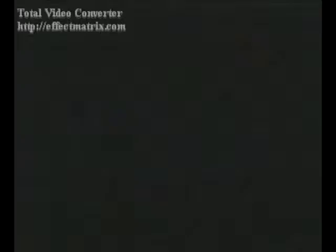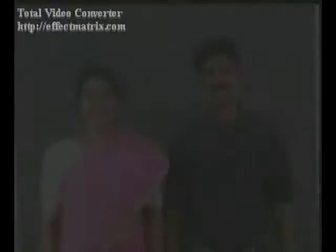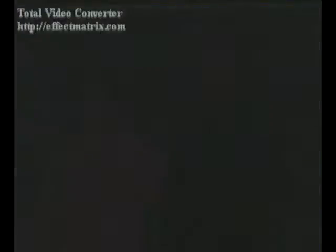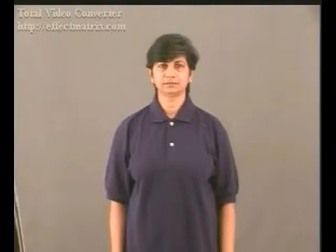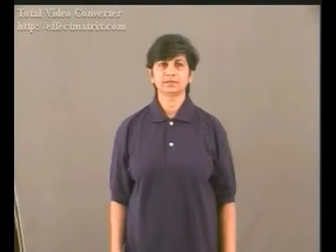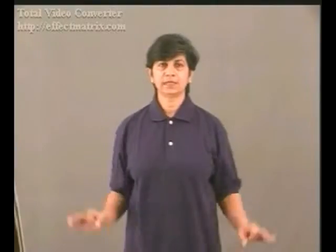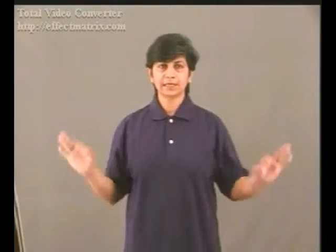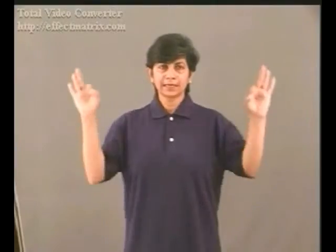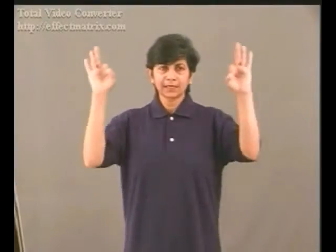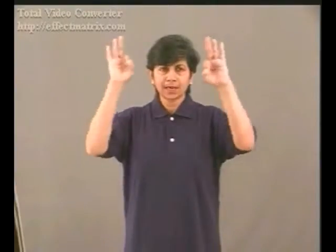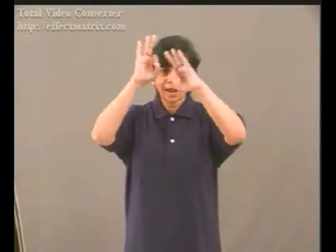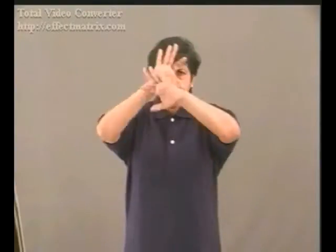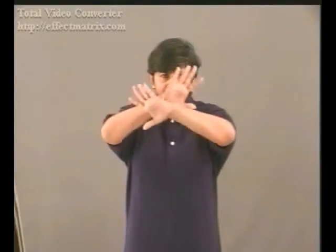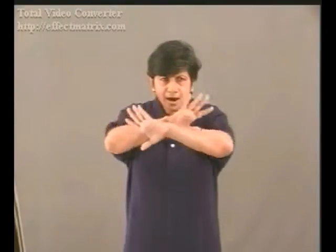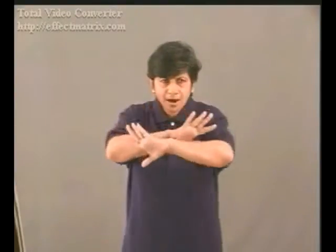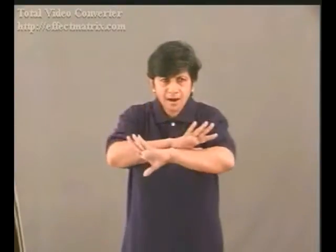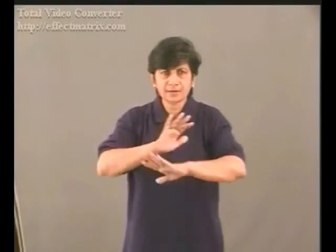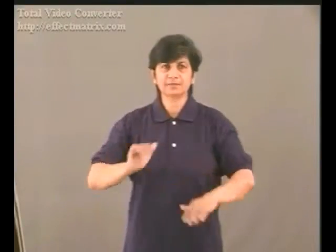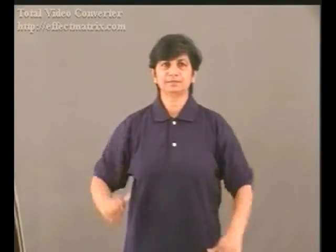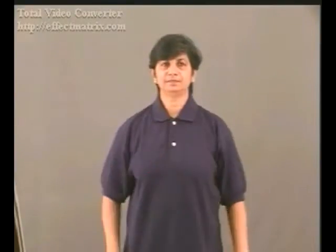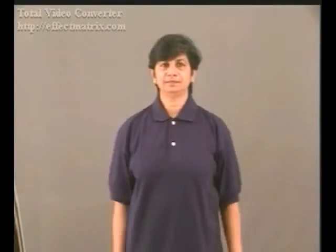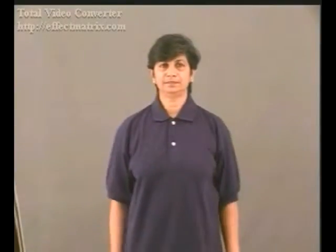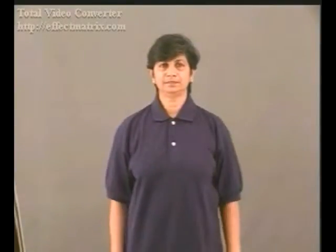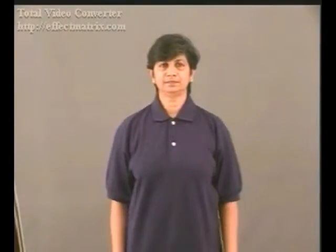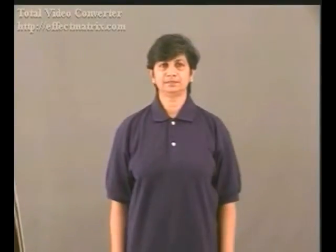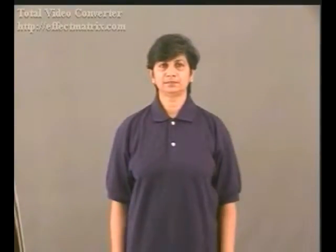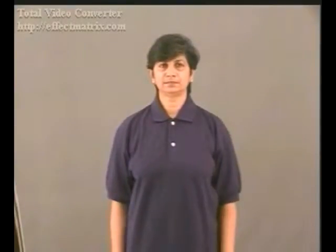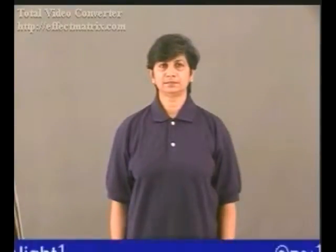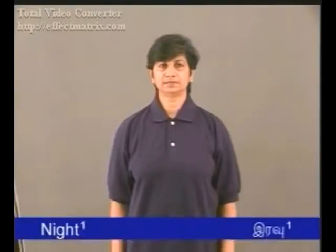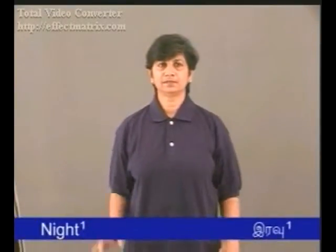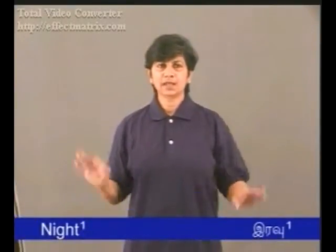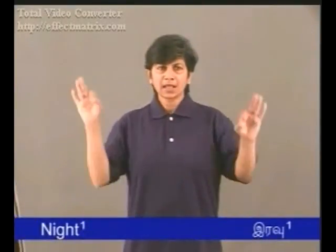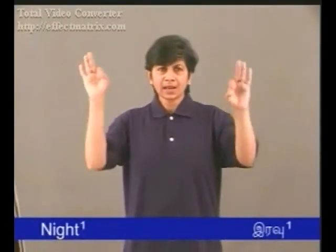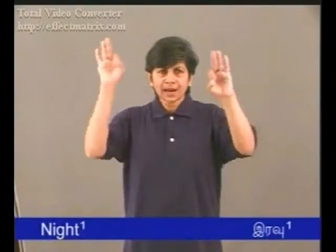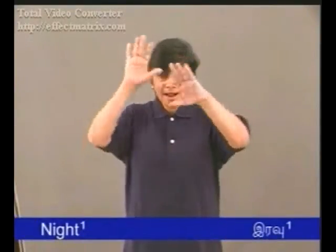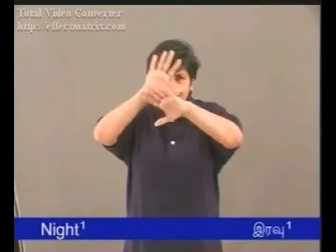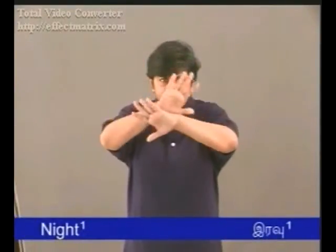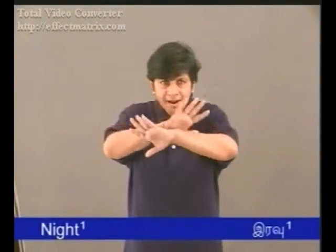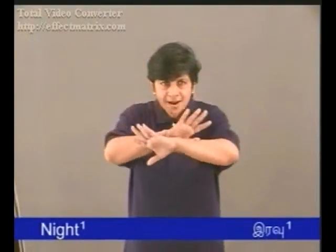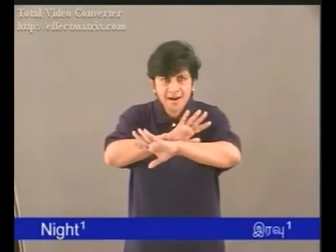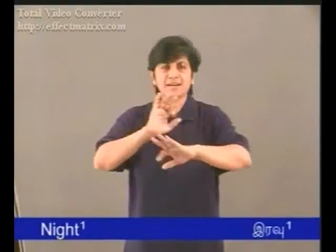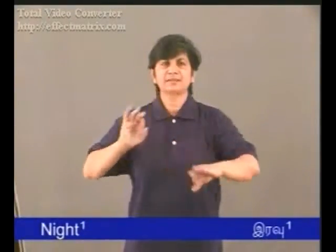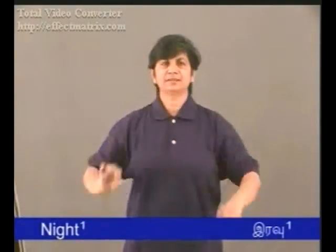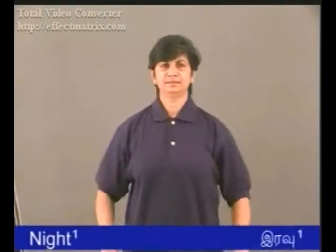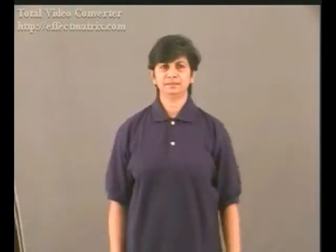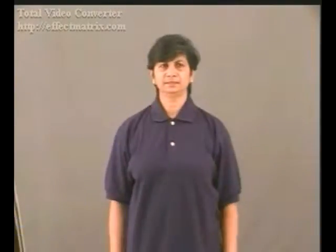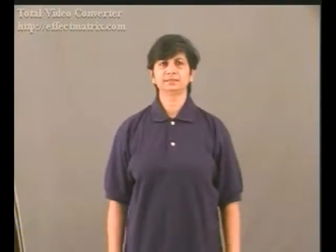night